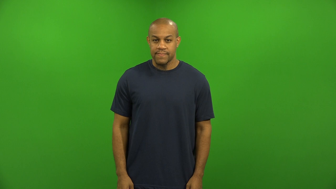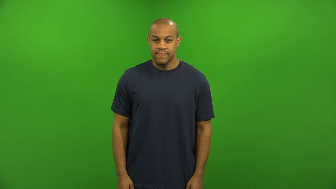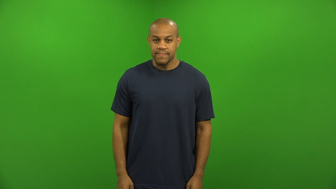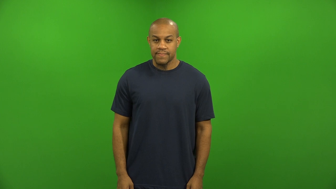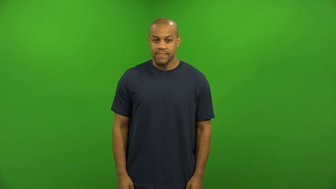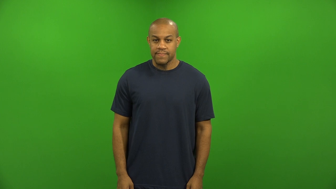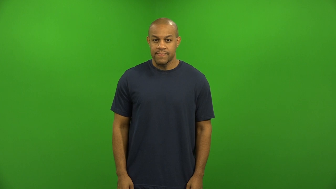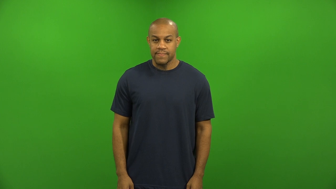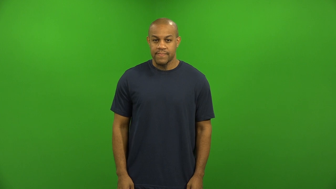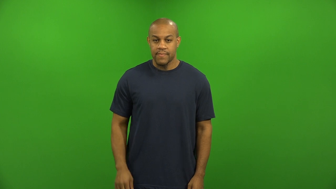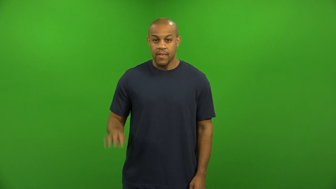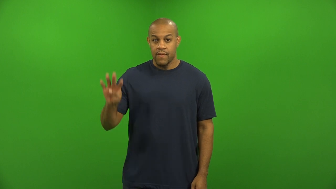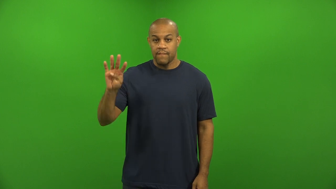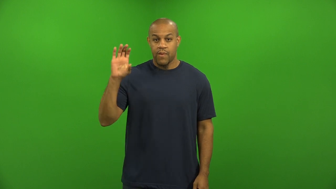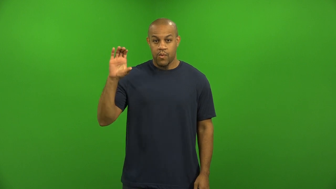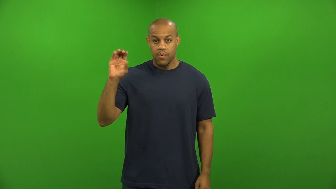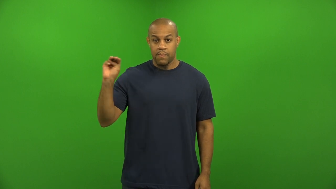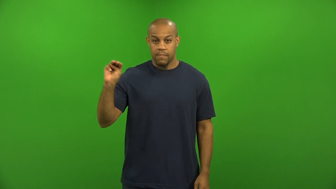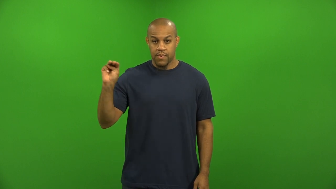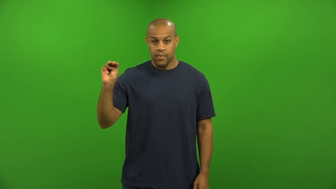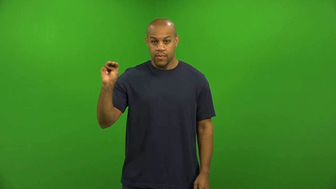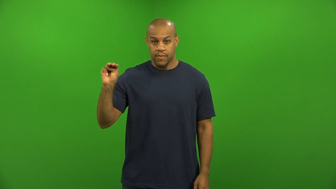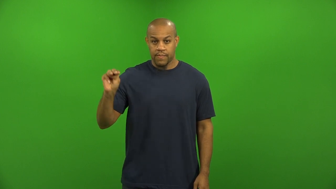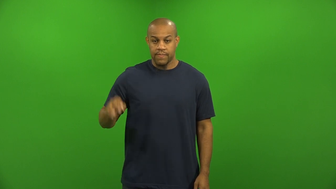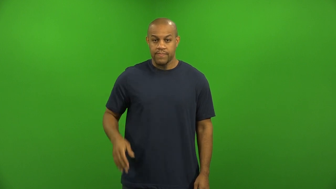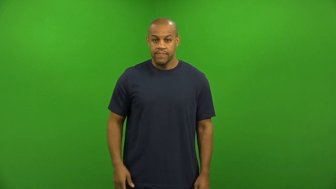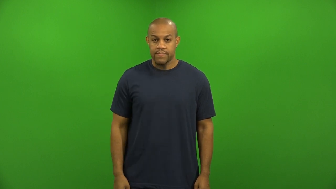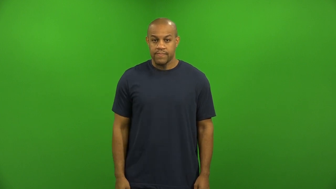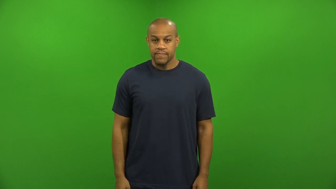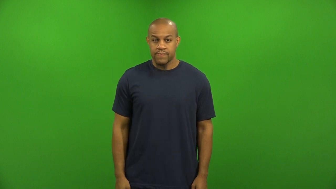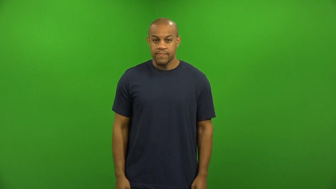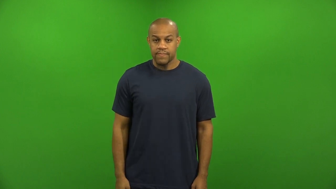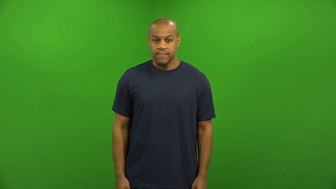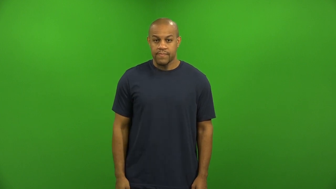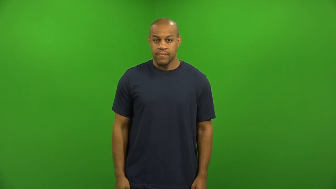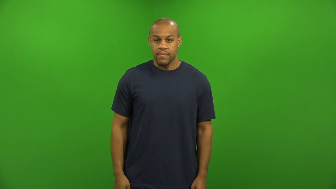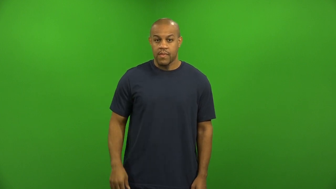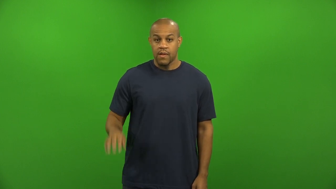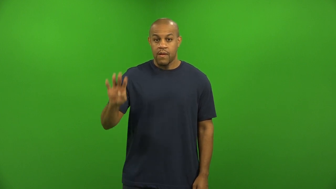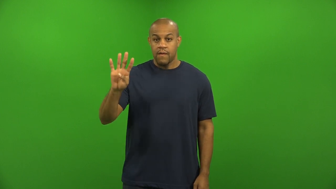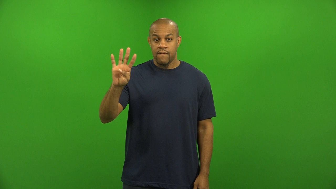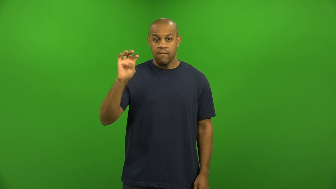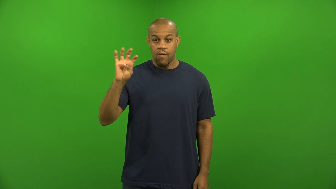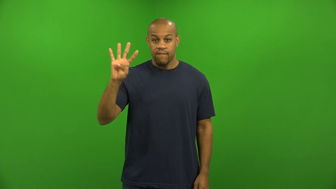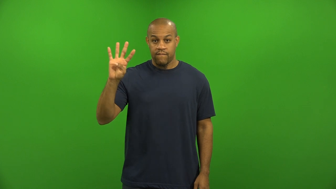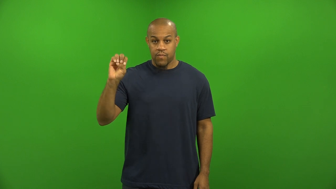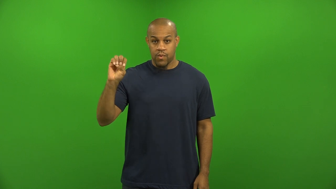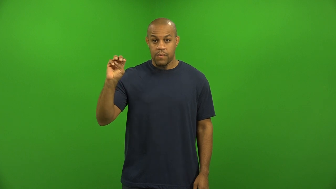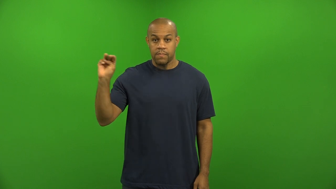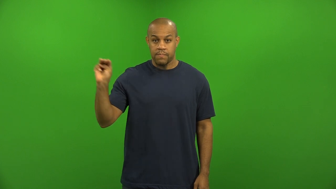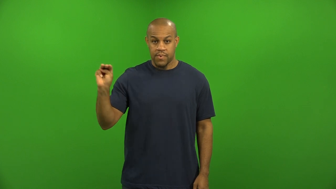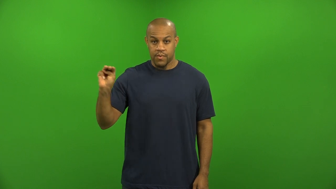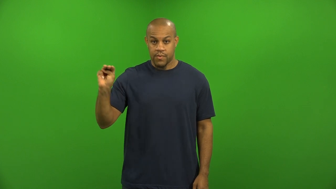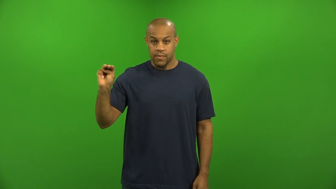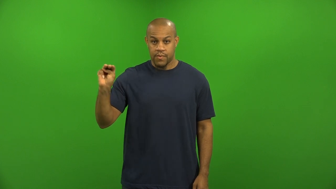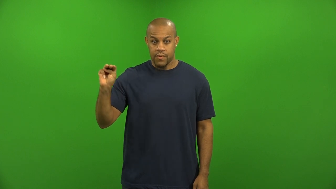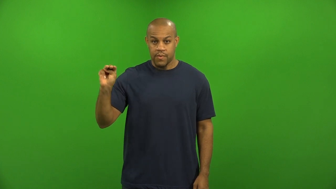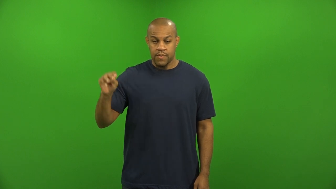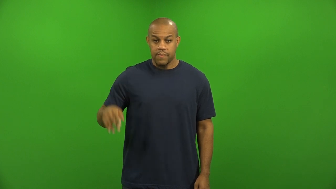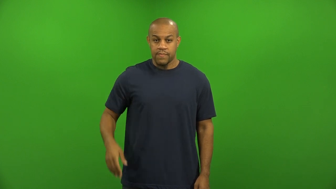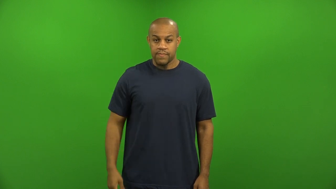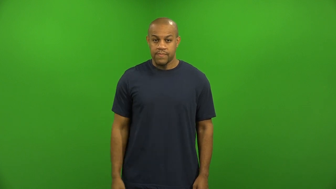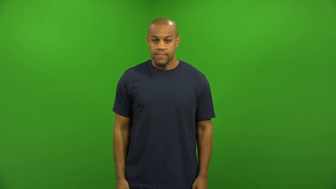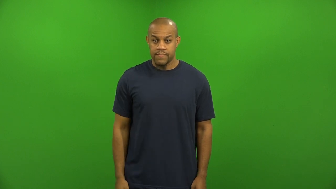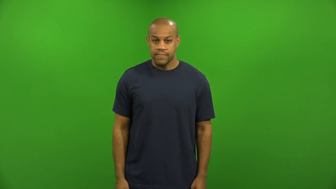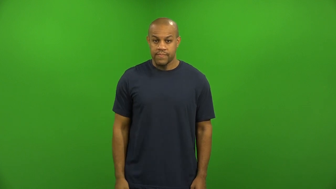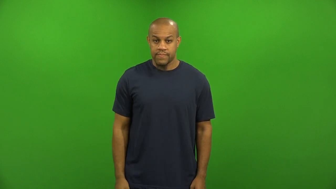Four hundred meter run